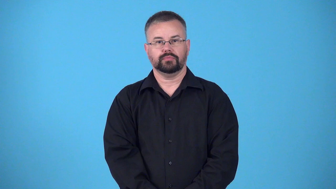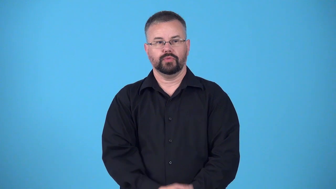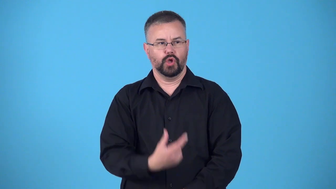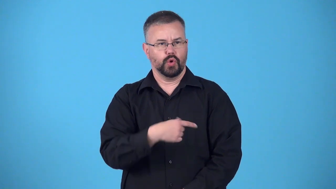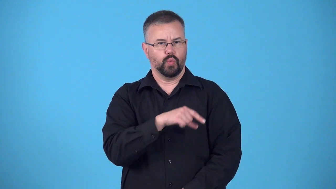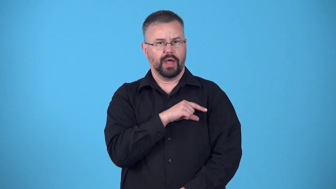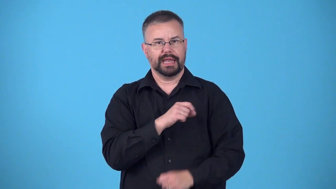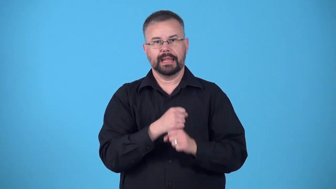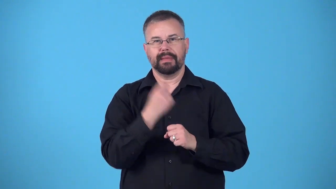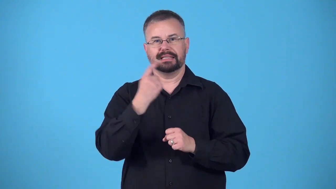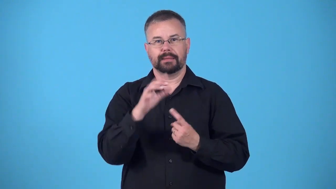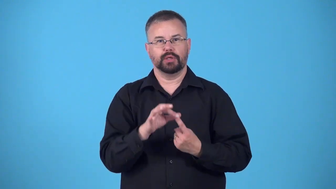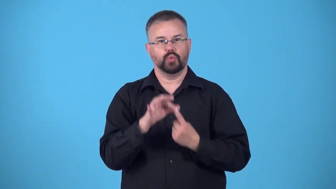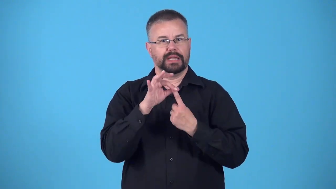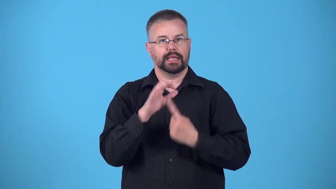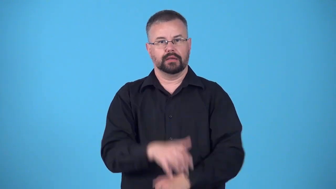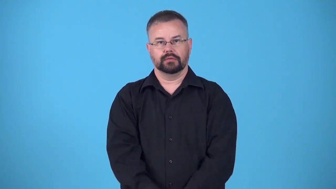soul